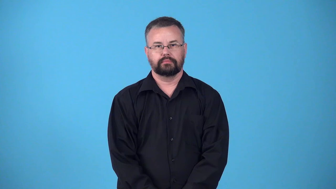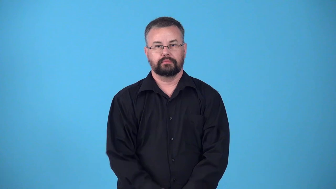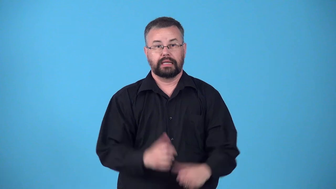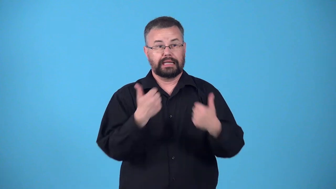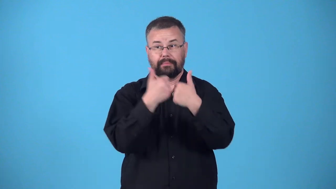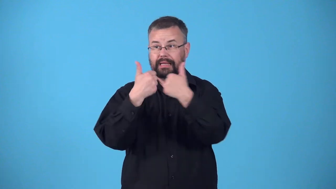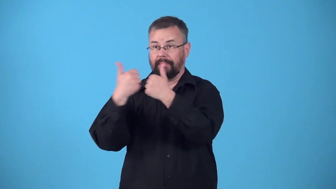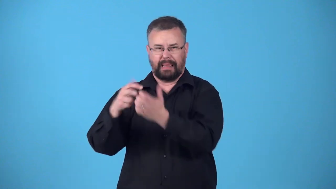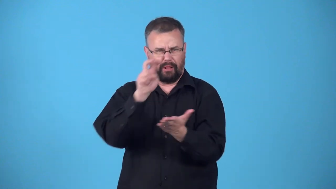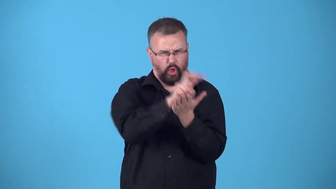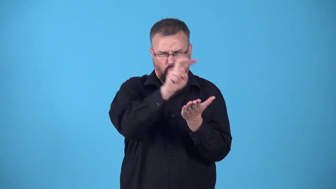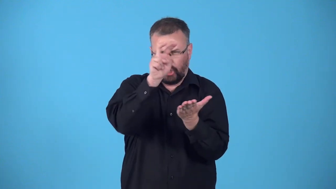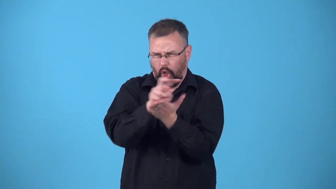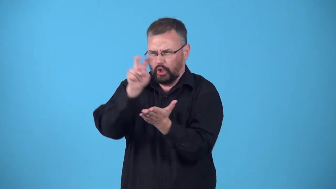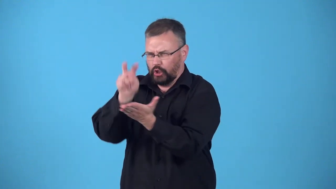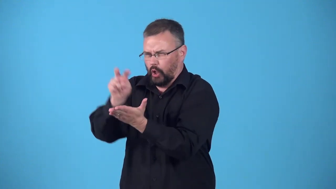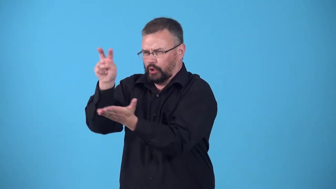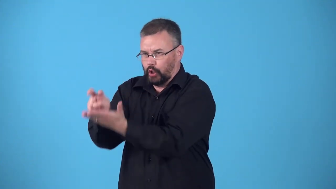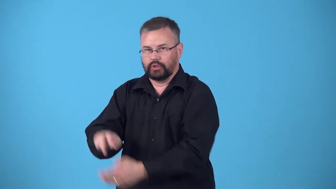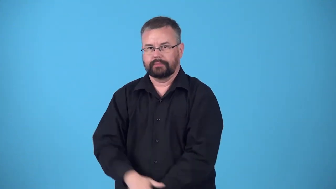got swept